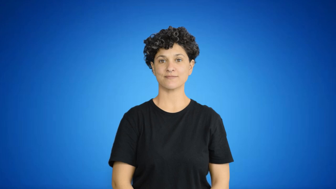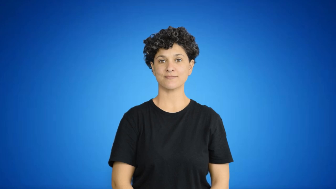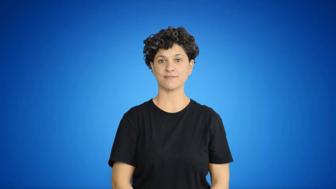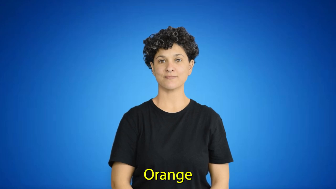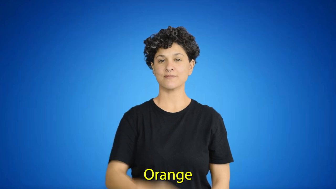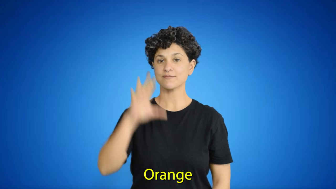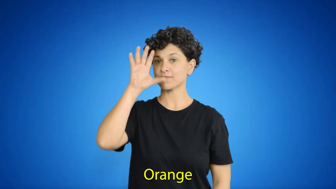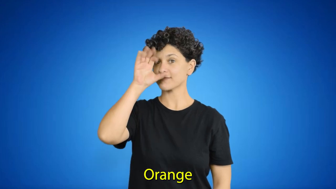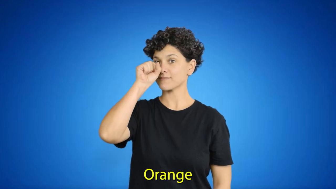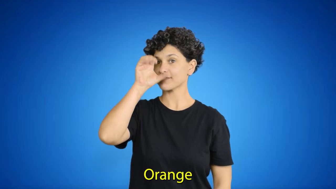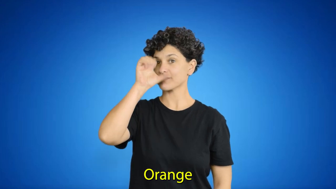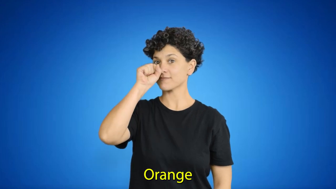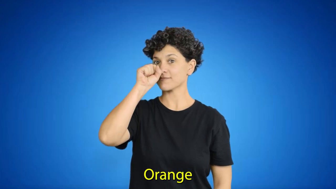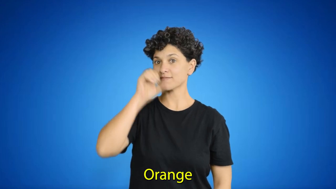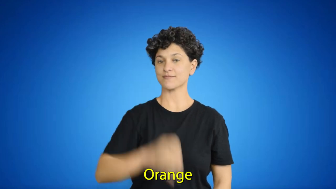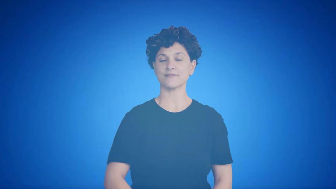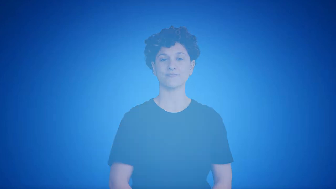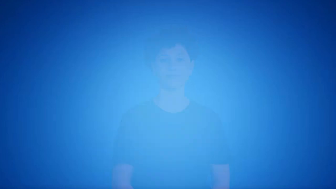Orange